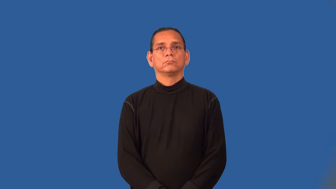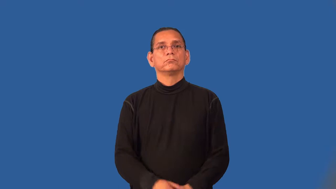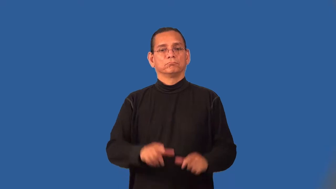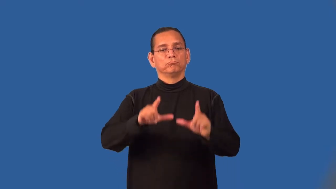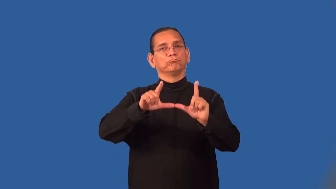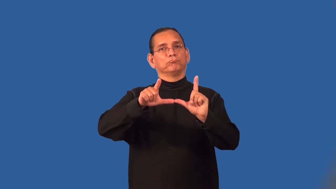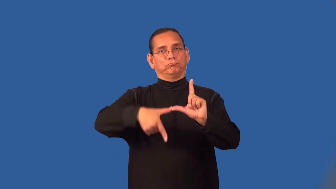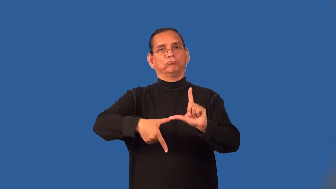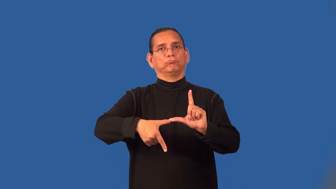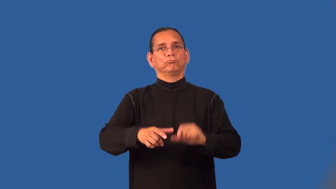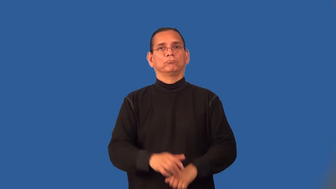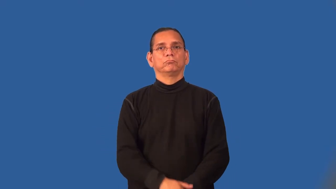revoke